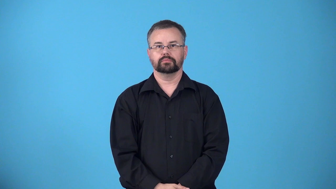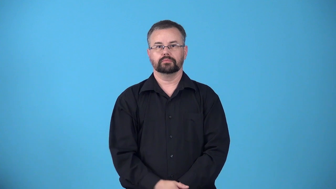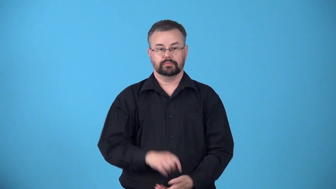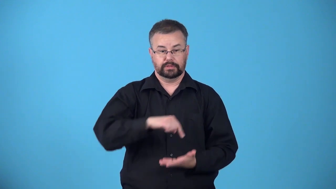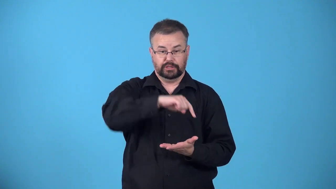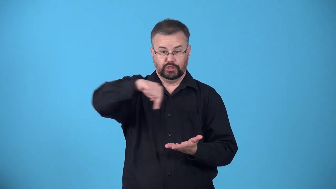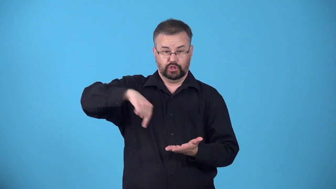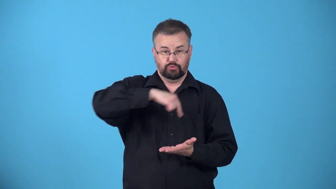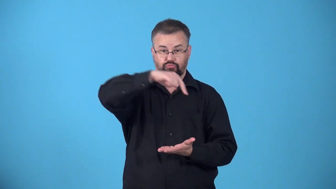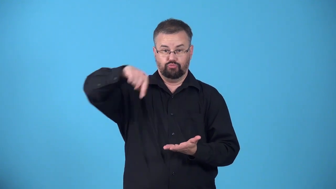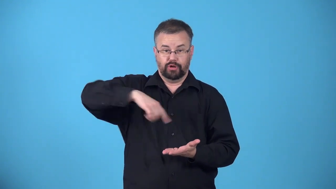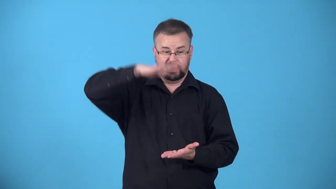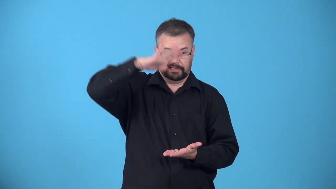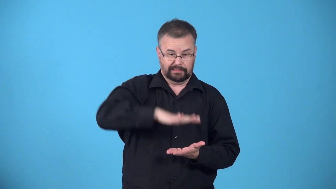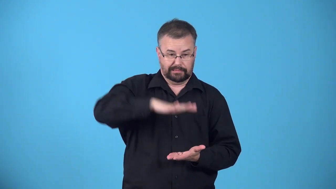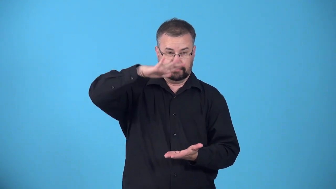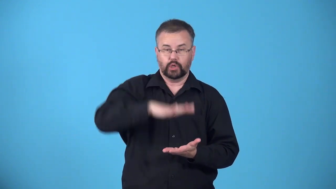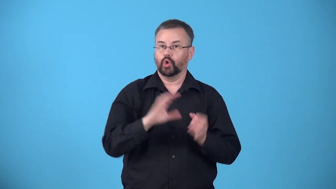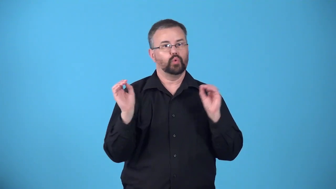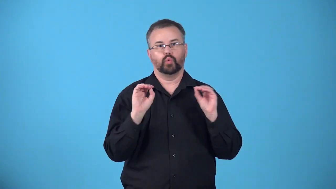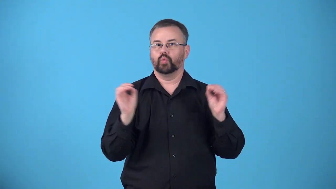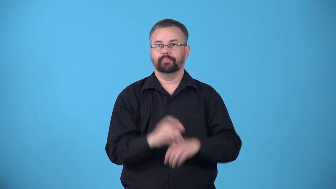springless